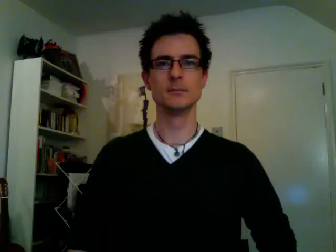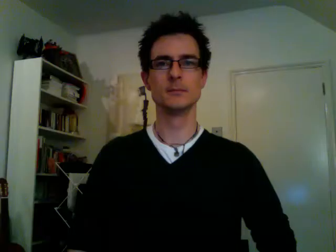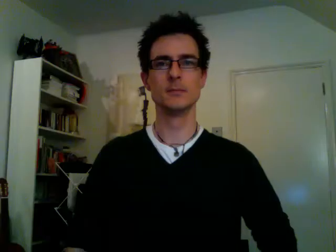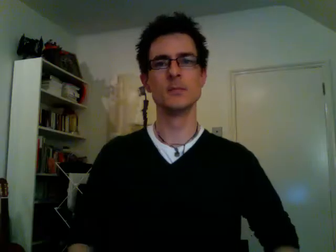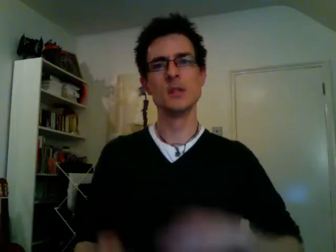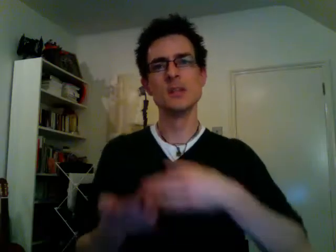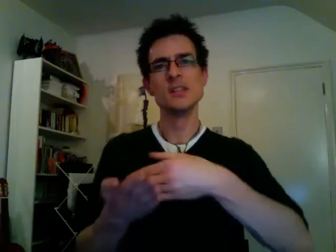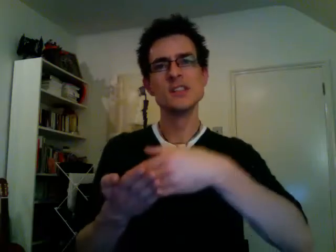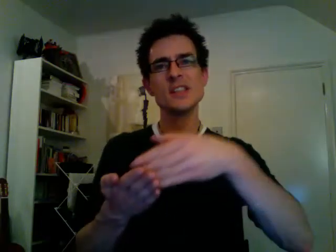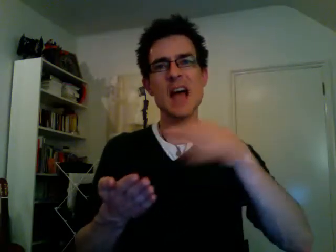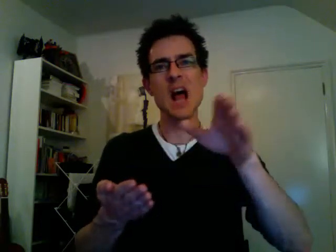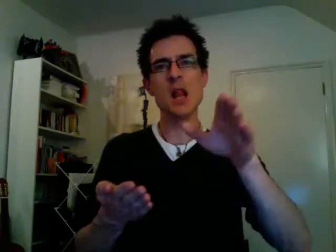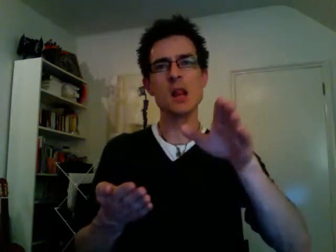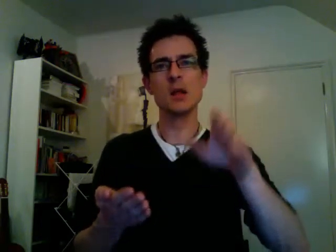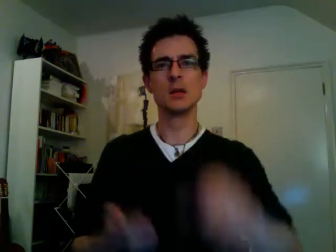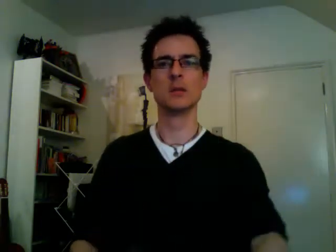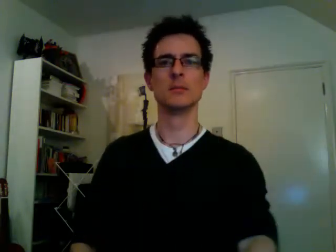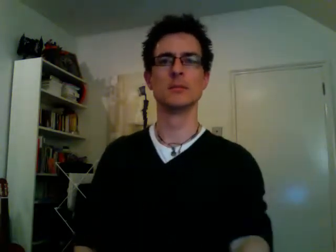sell